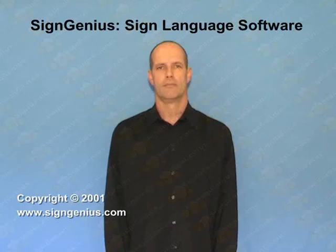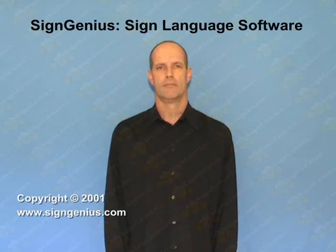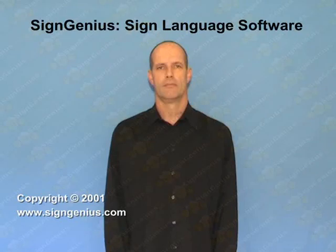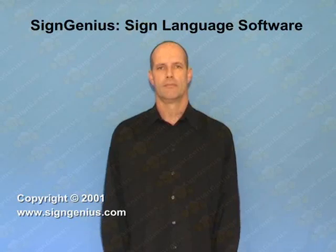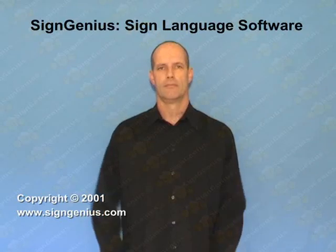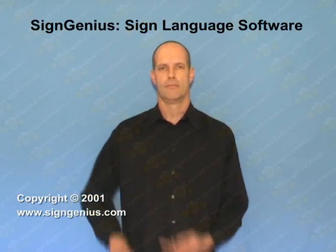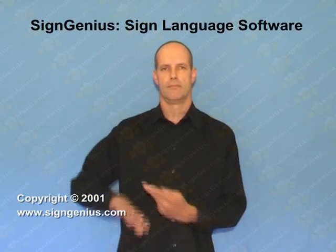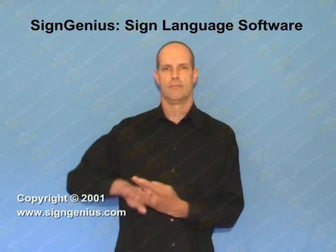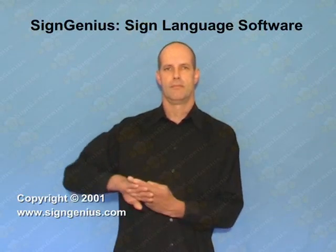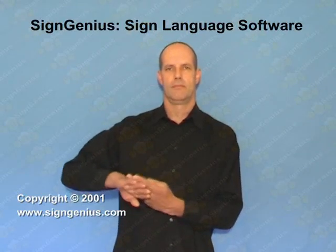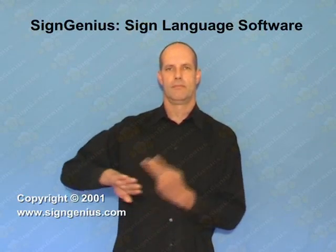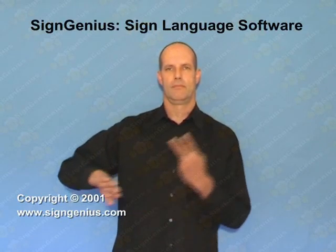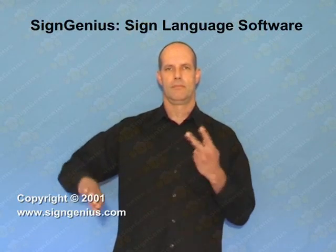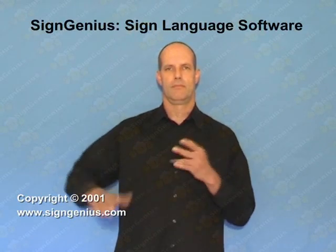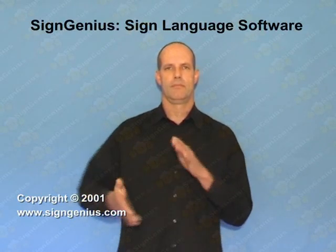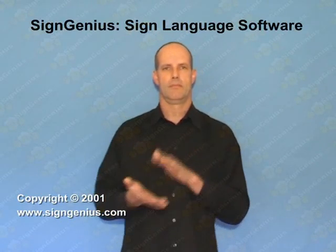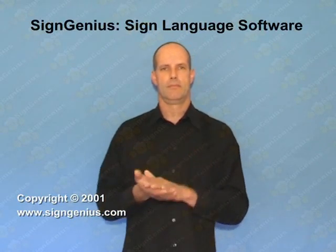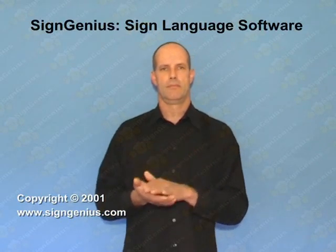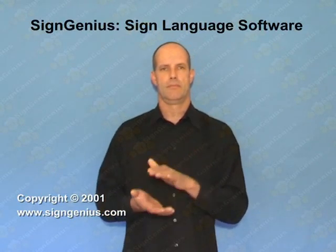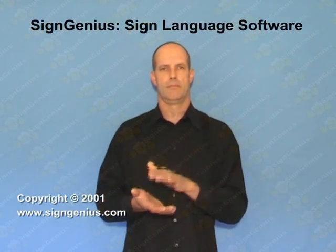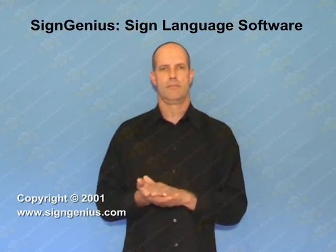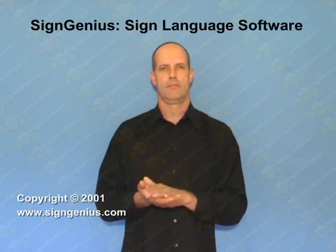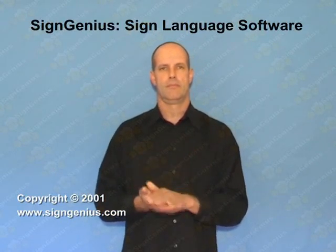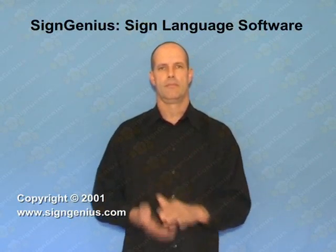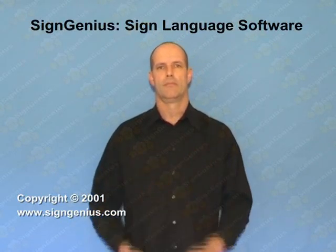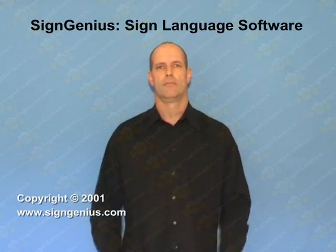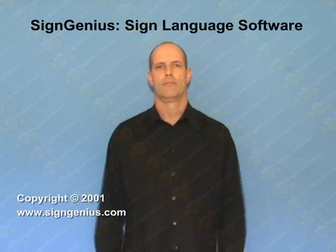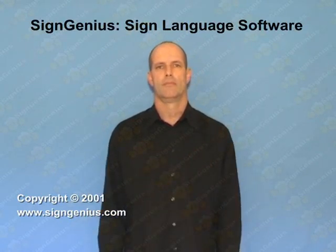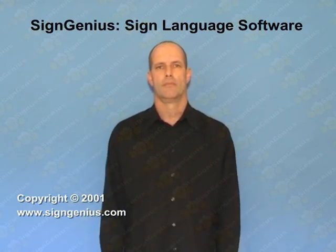PRESCHOOL